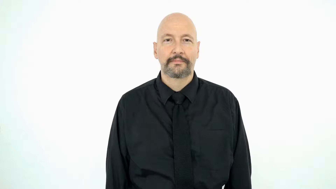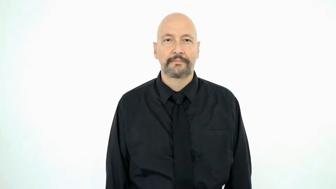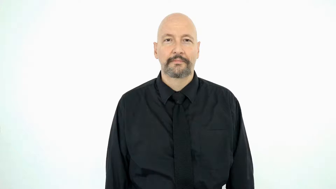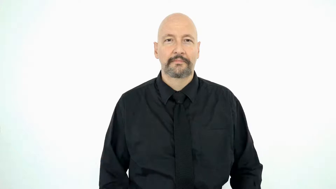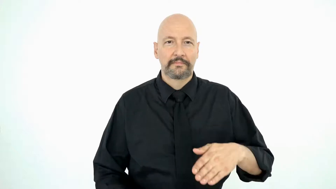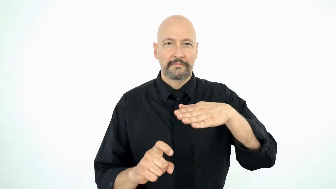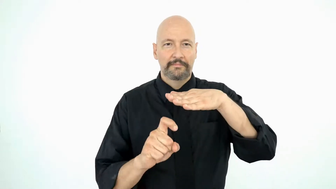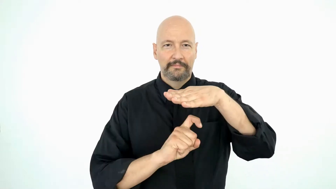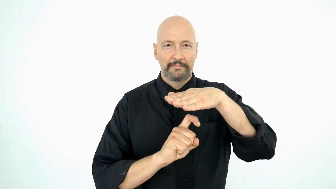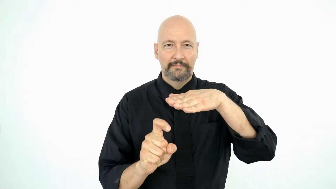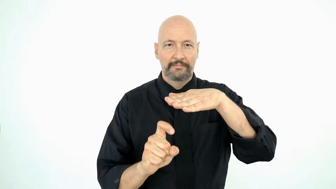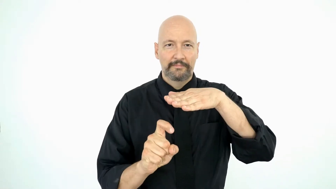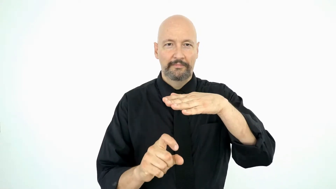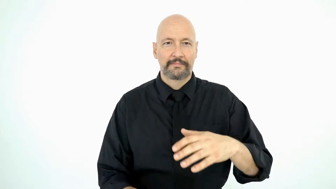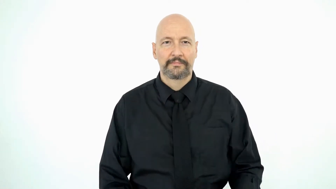SCAN-[scanner]